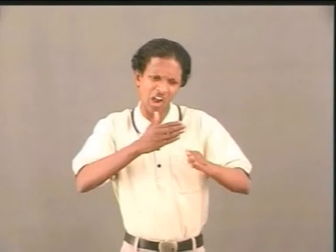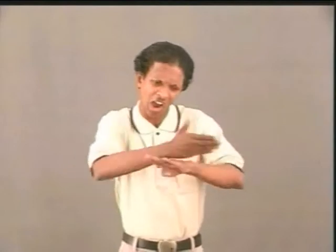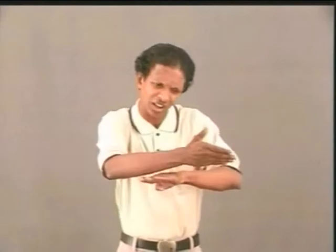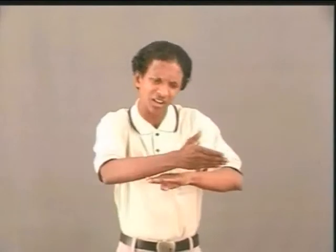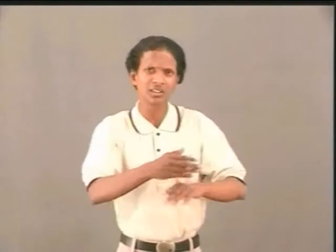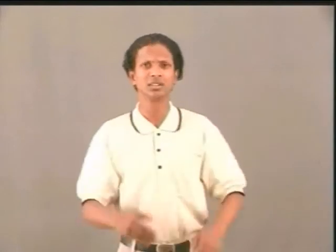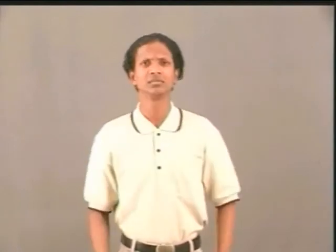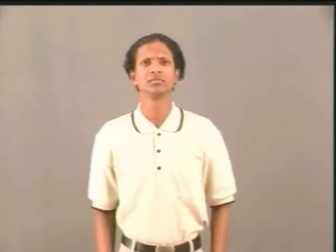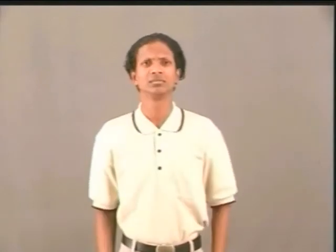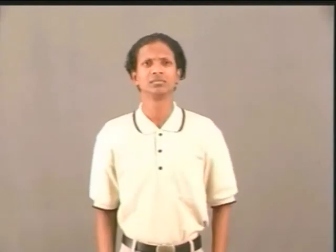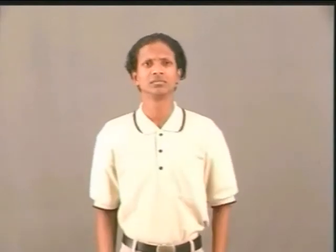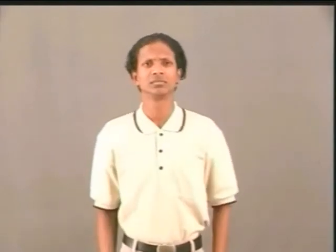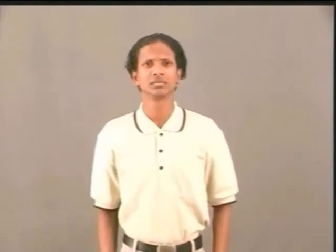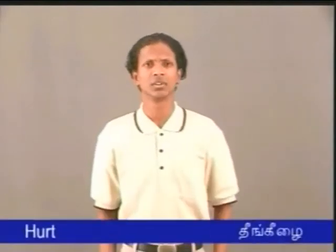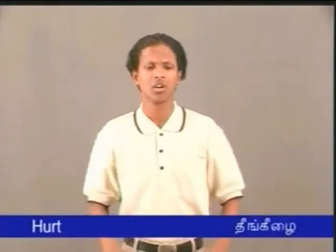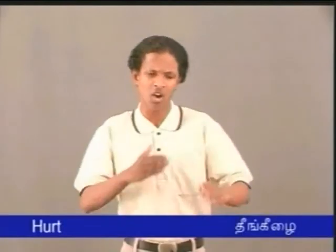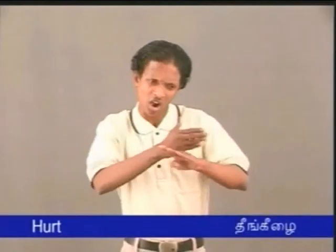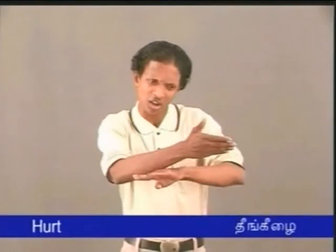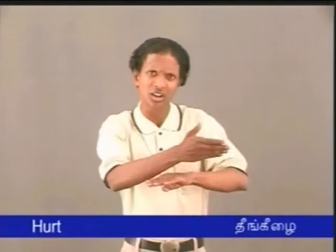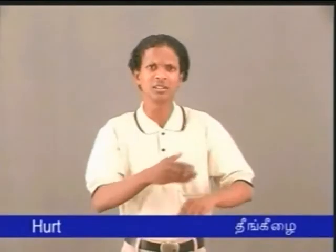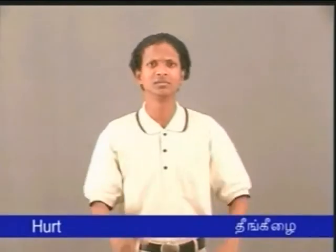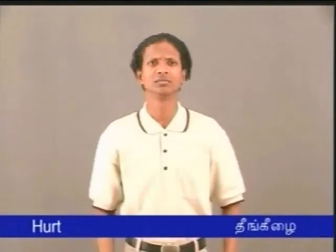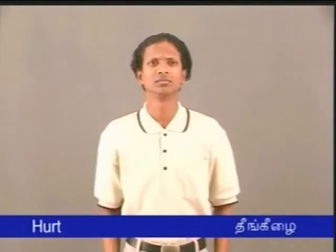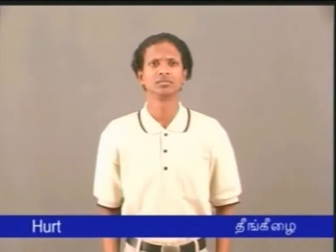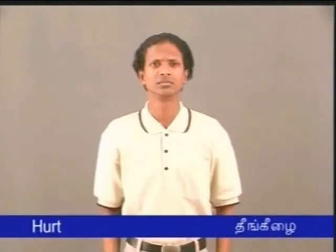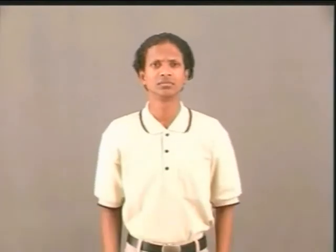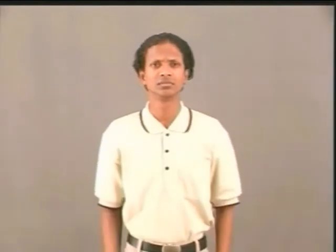hurt